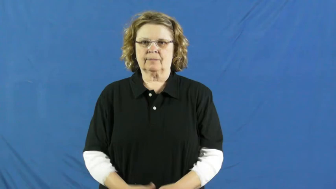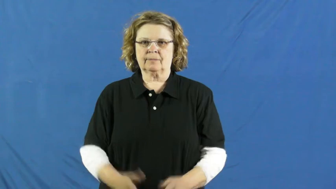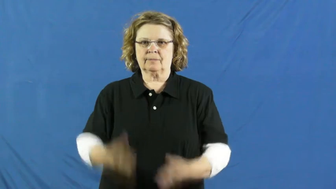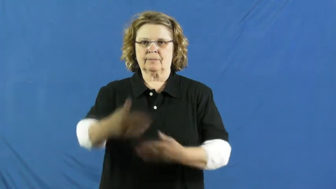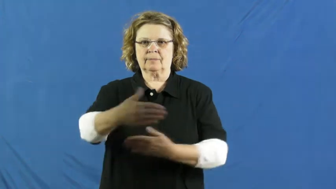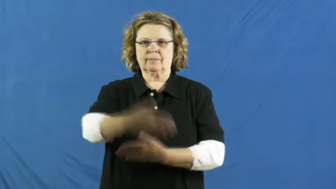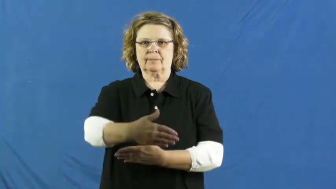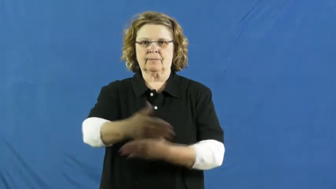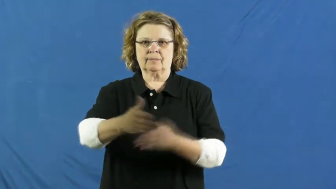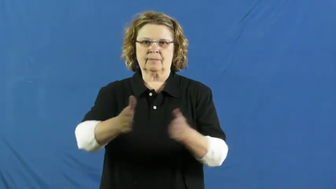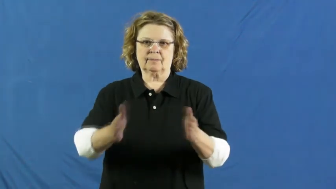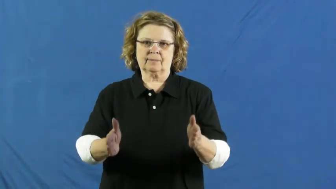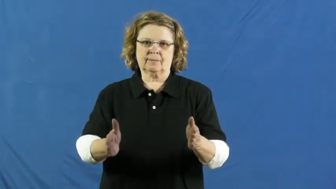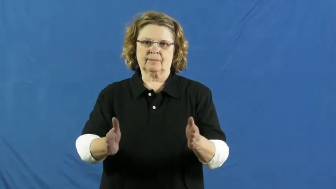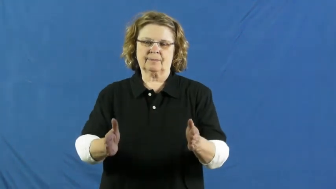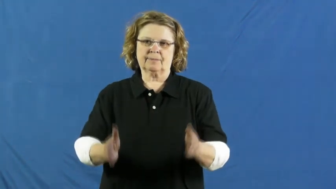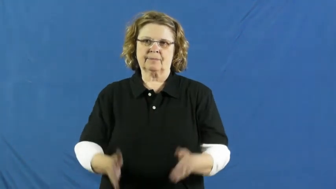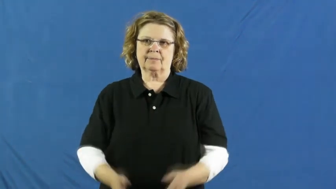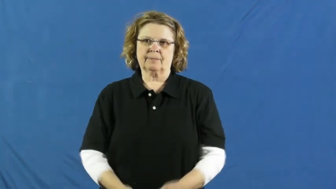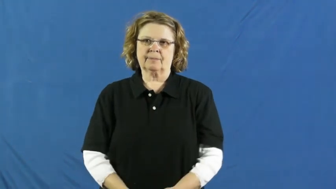case-display